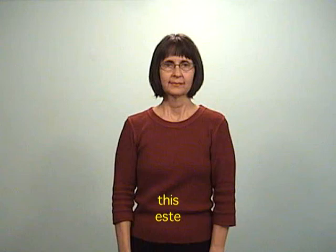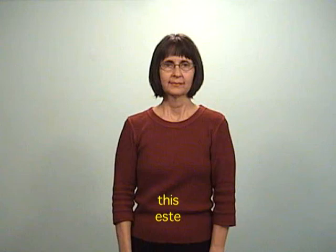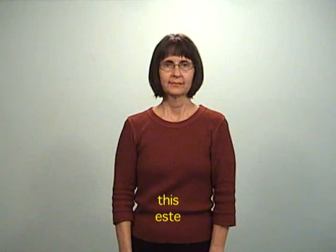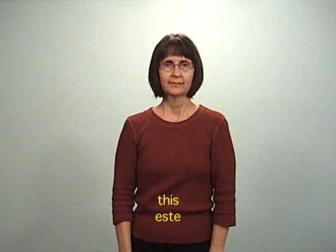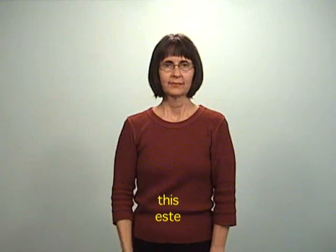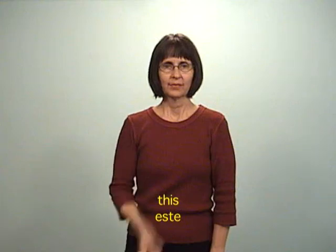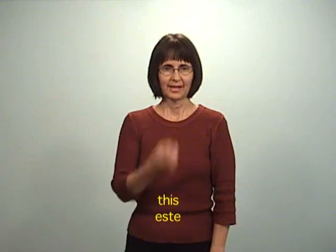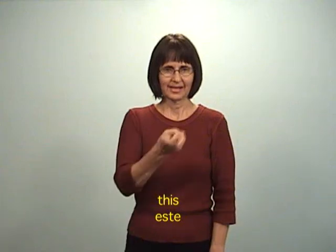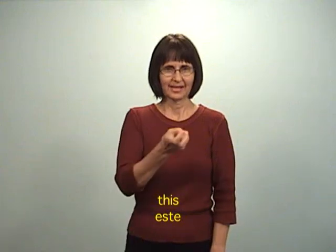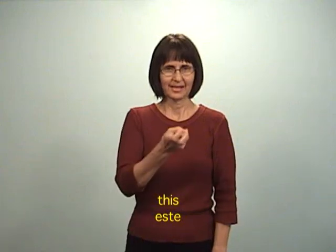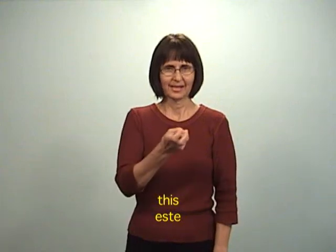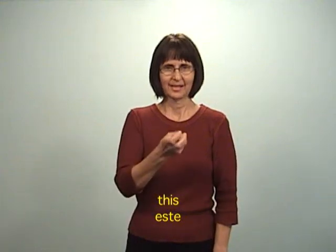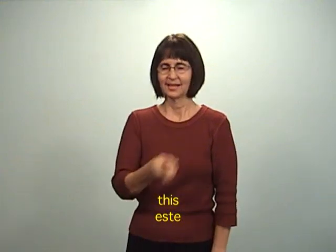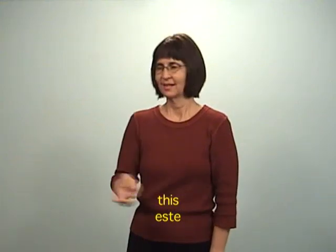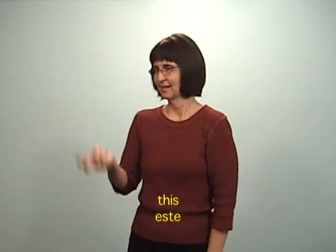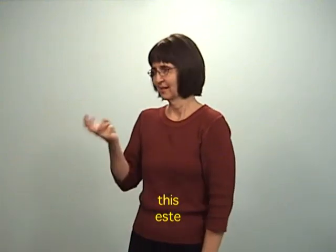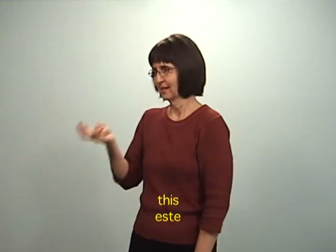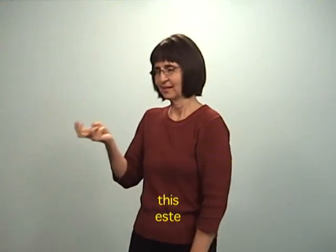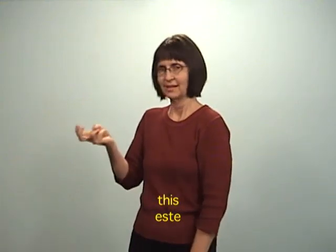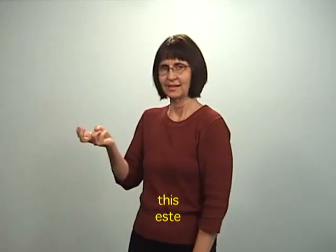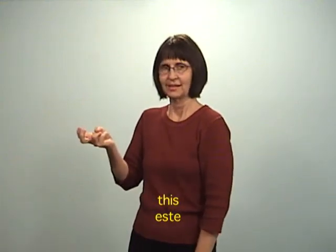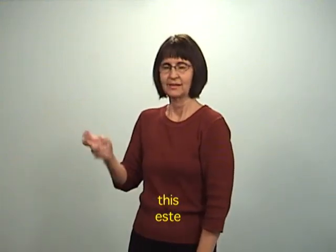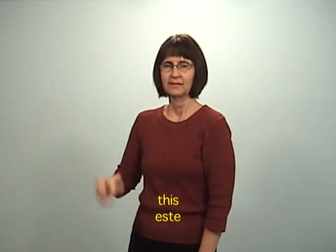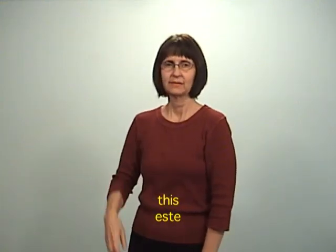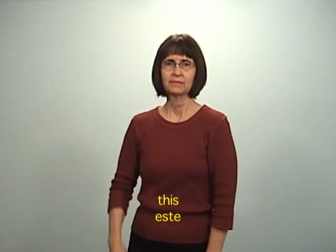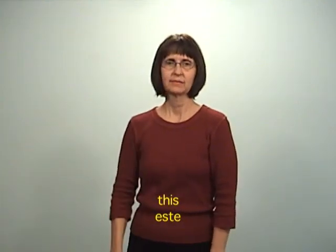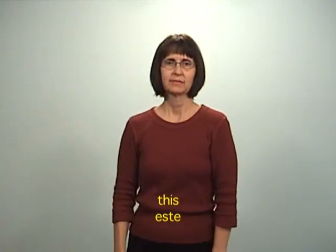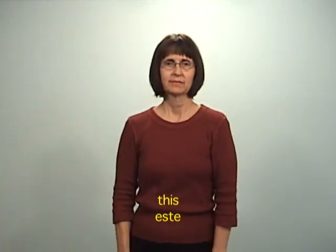This